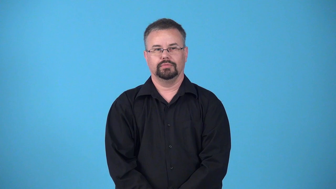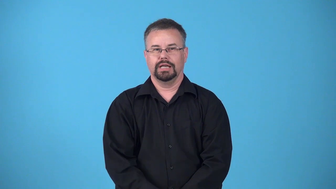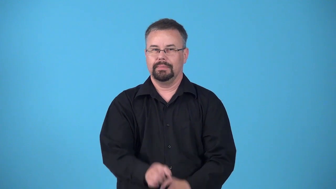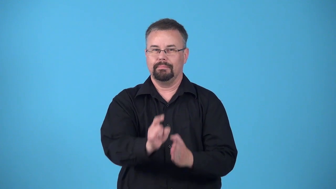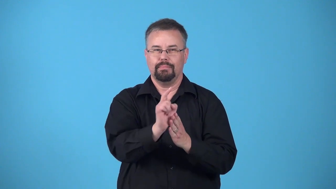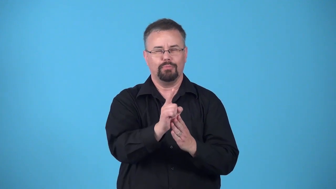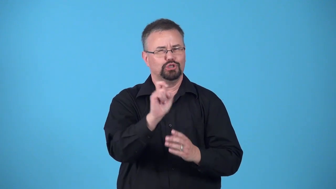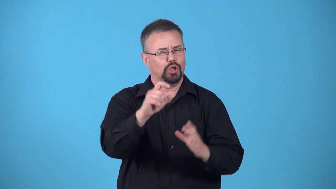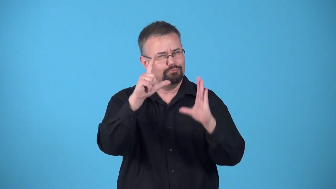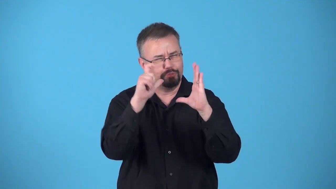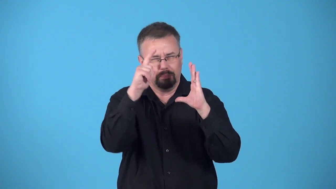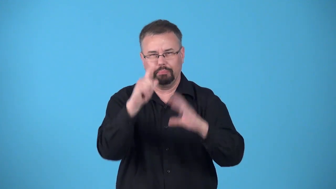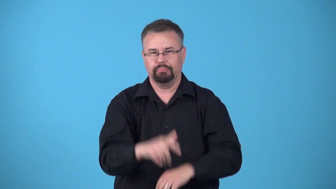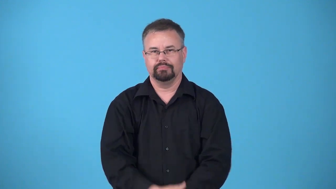kodak moment